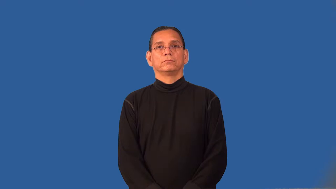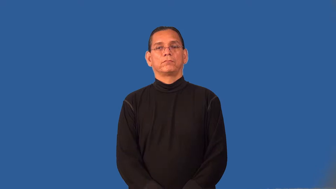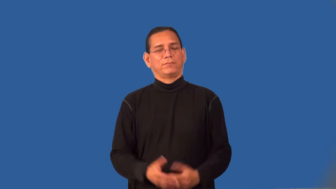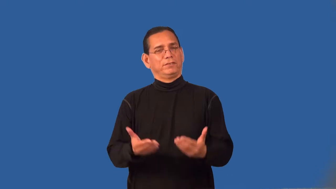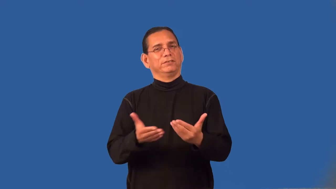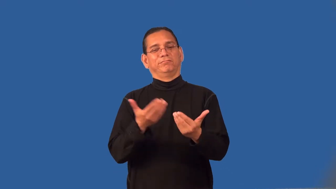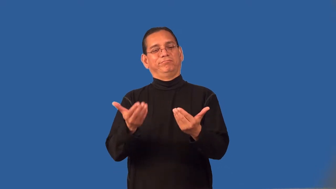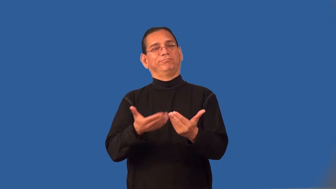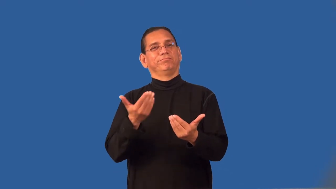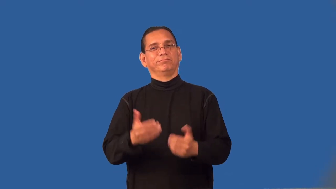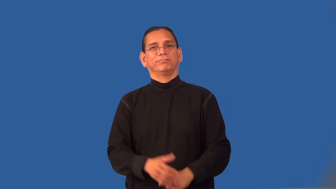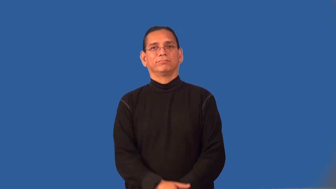readily